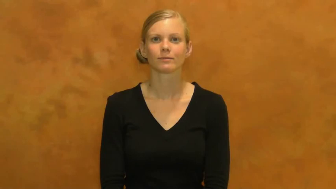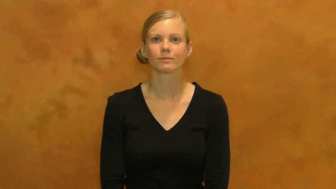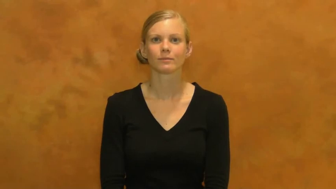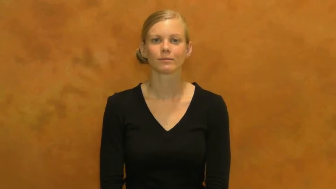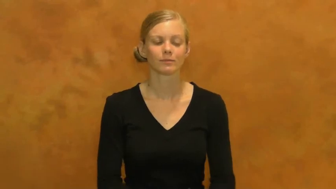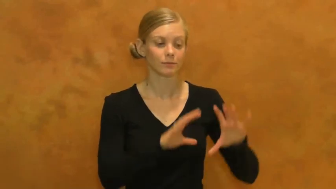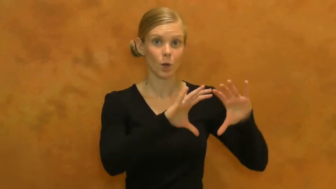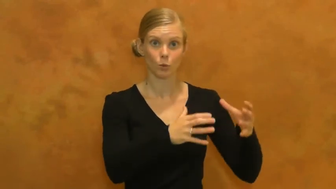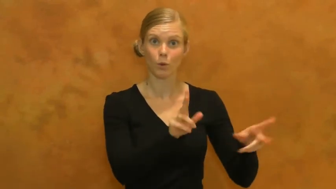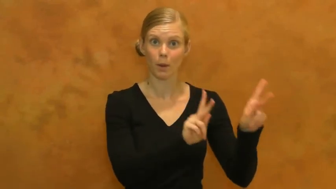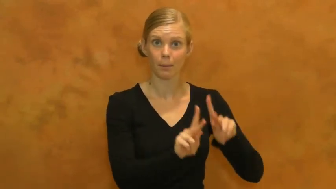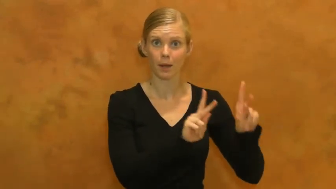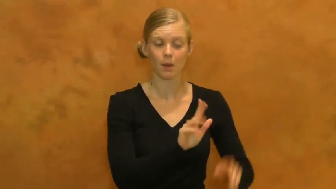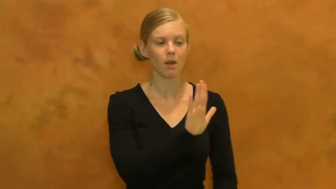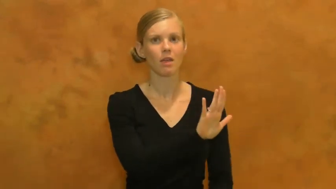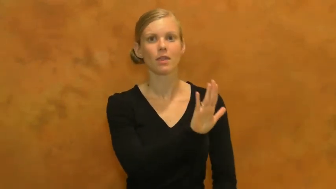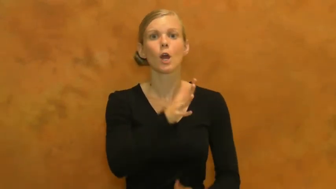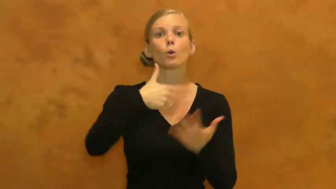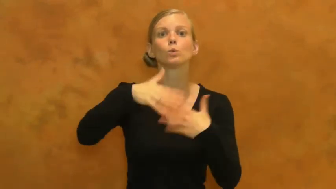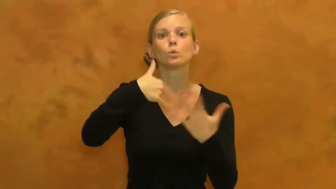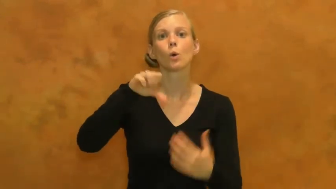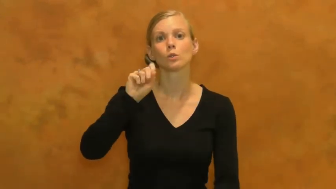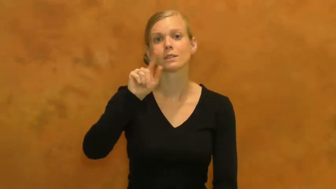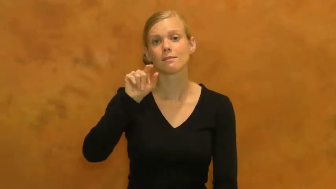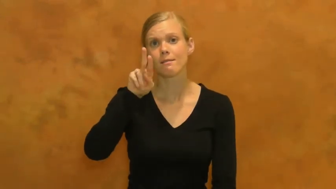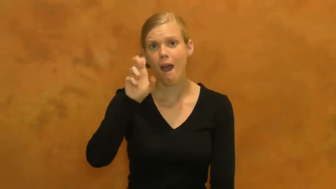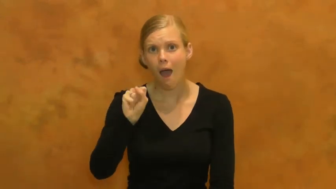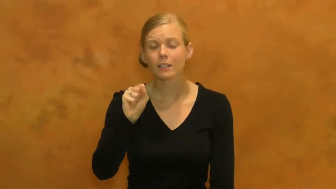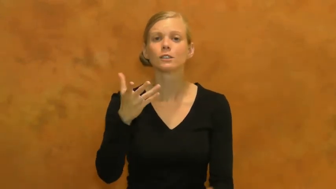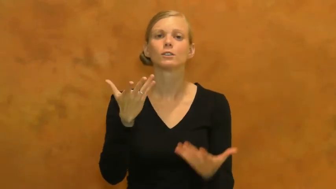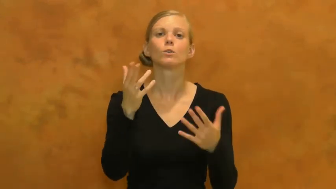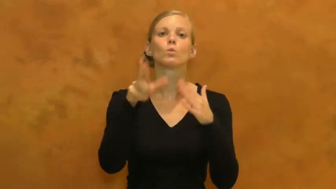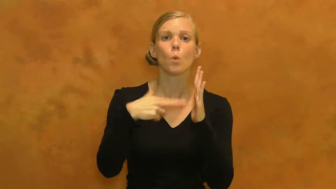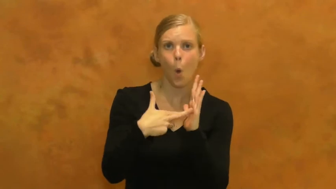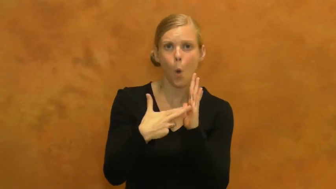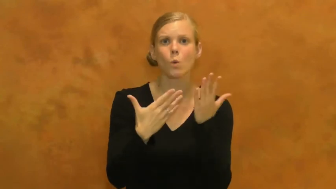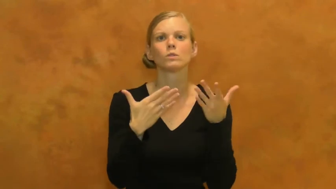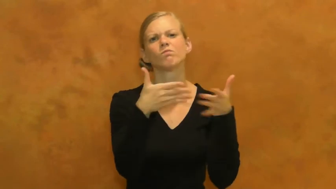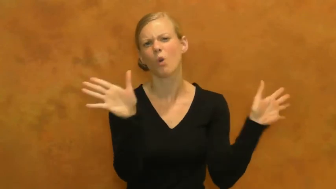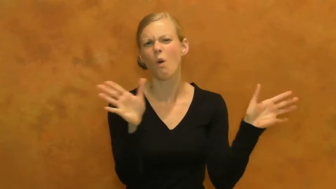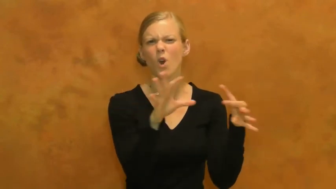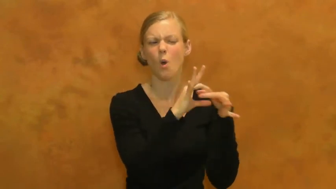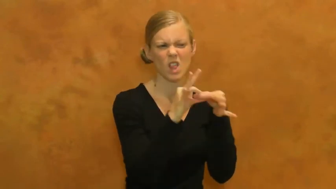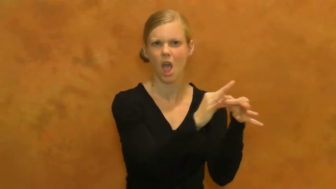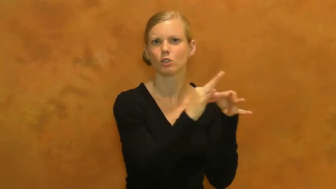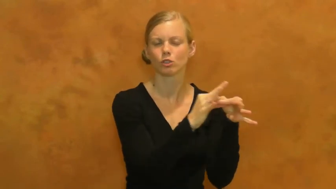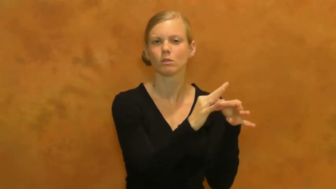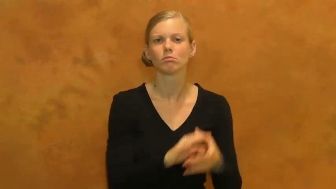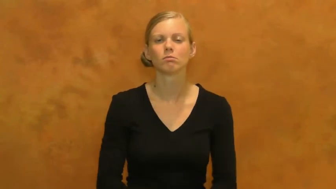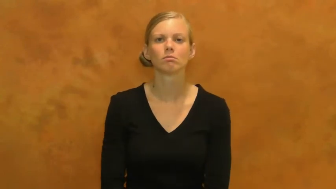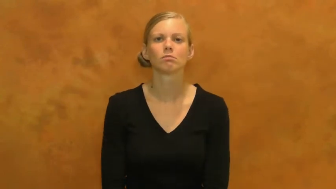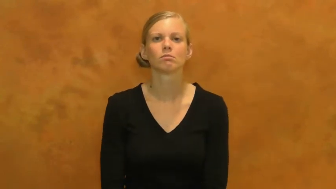society